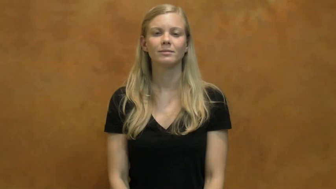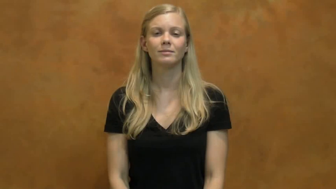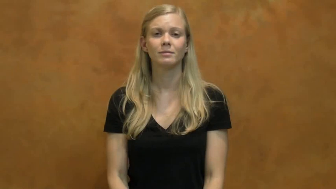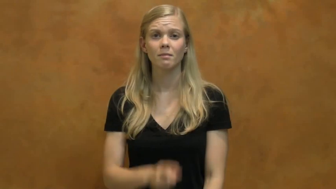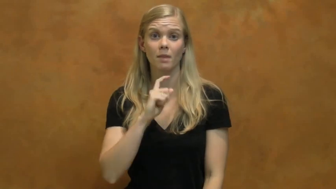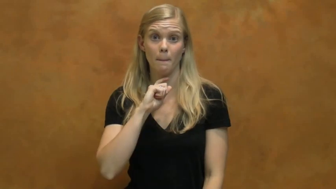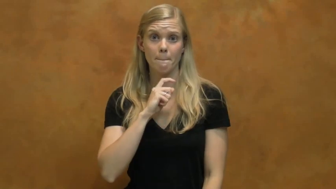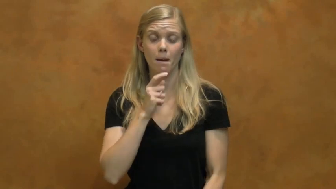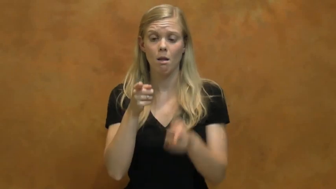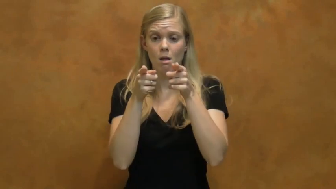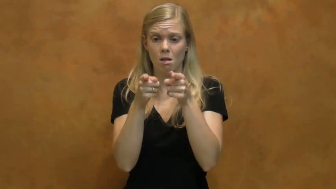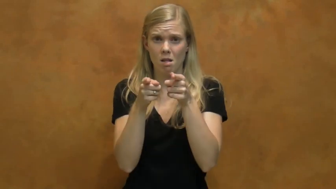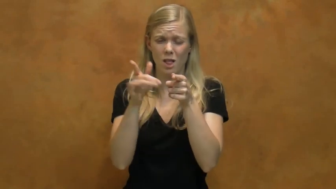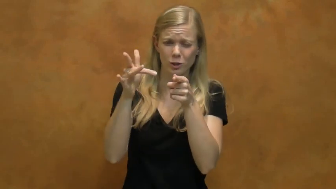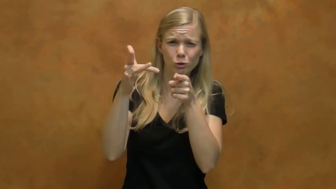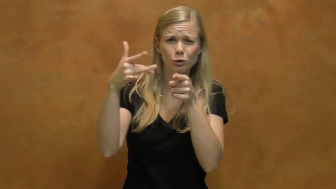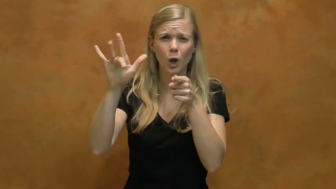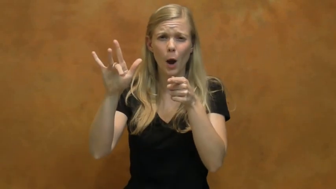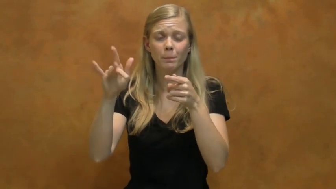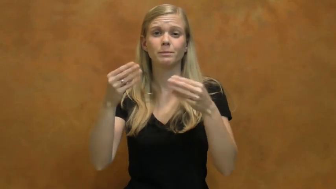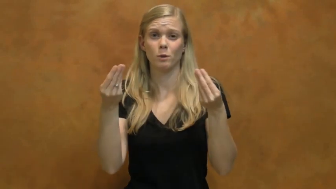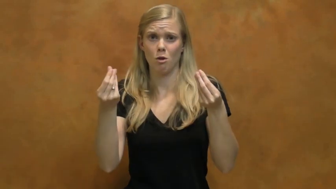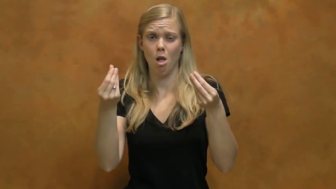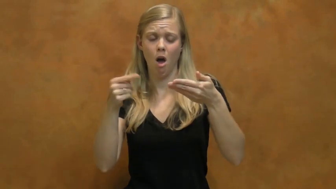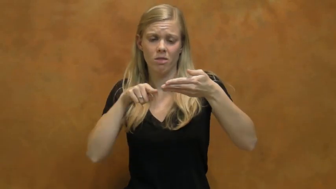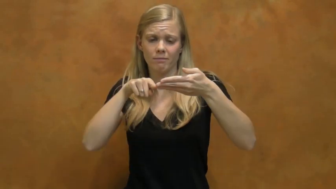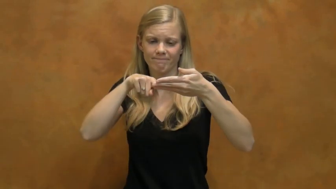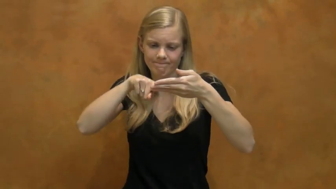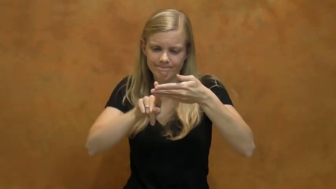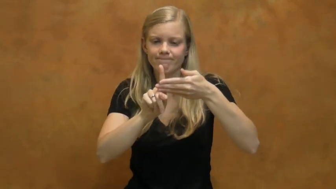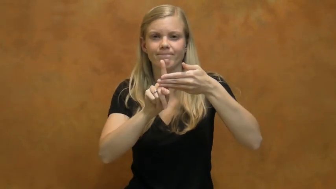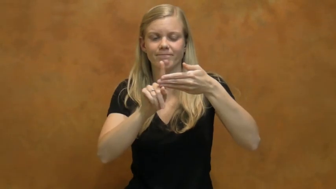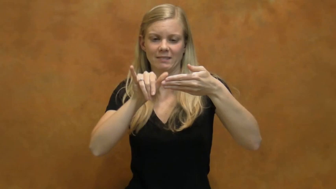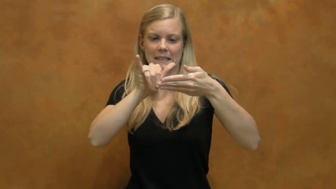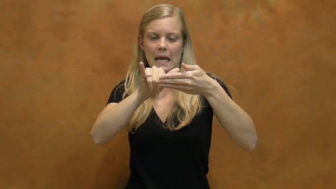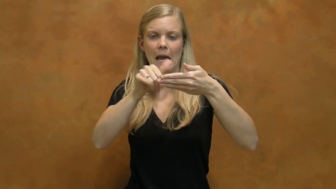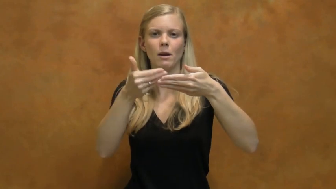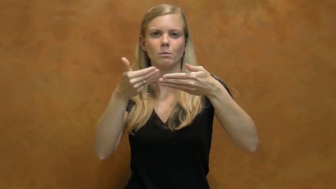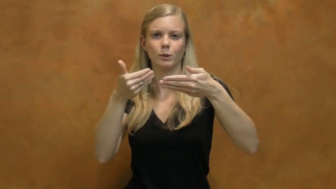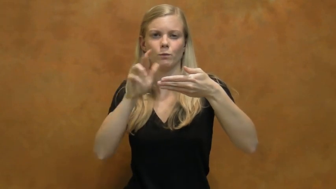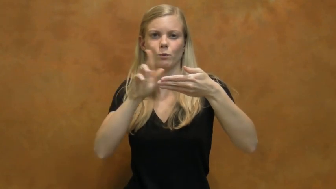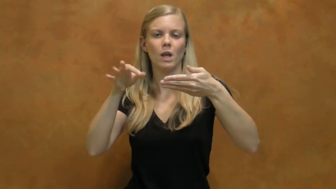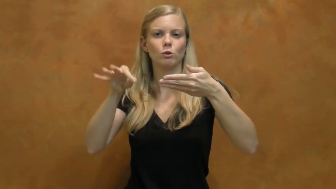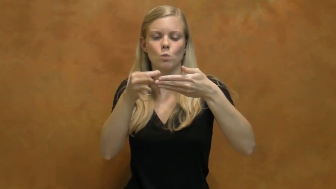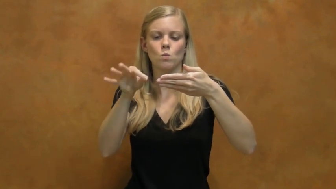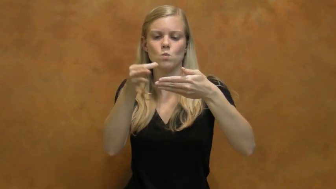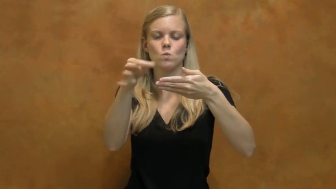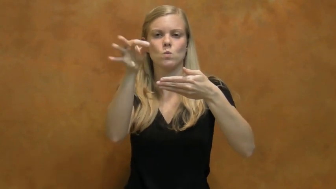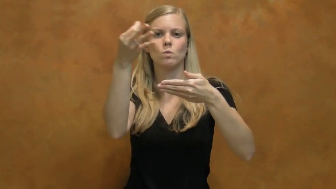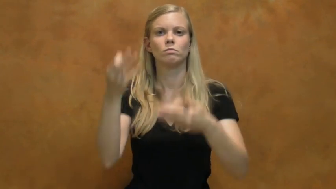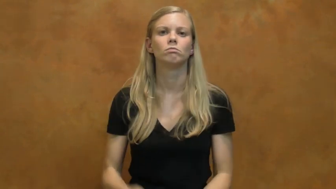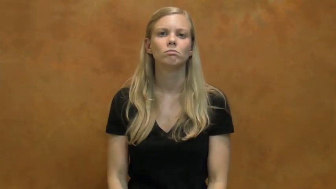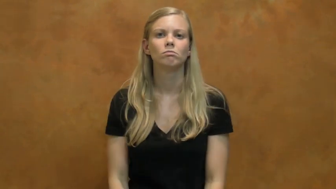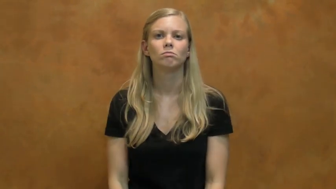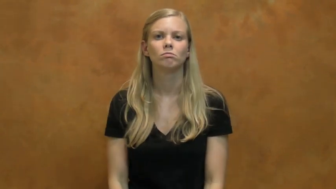pin